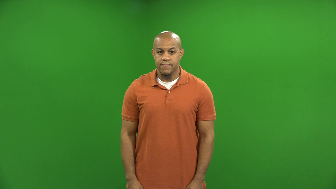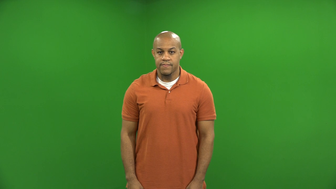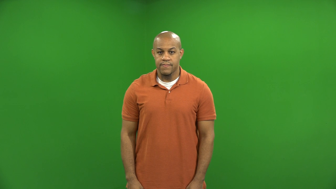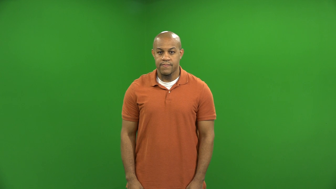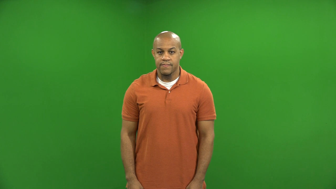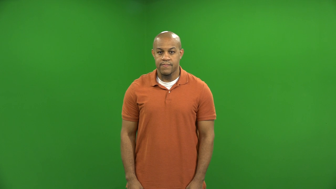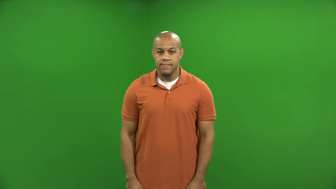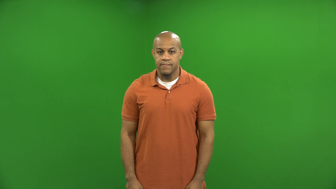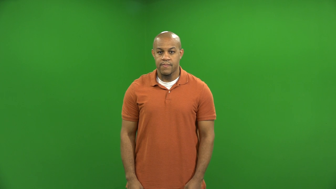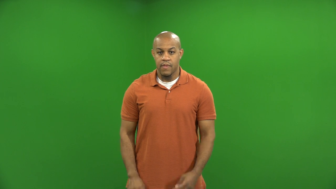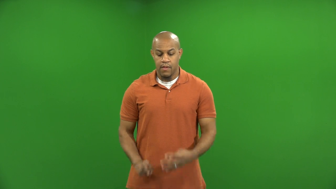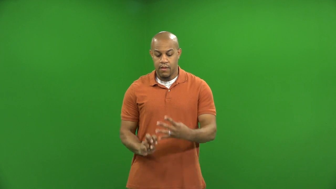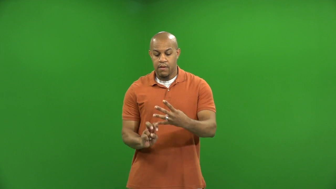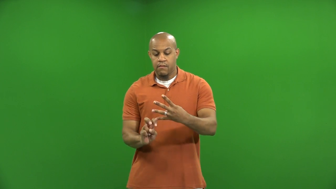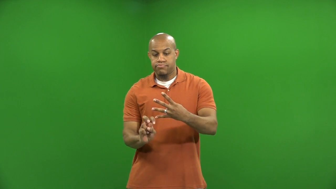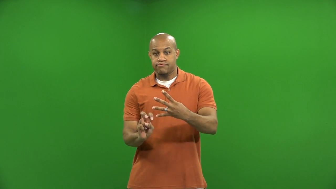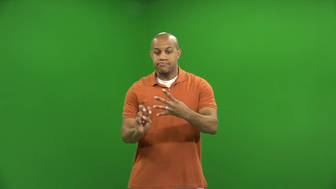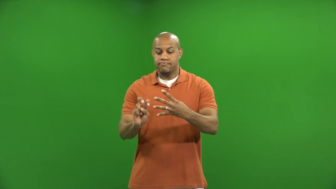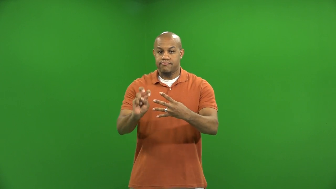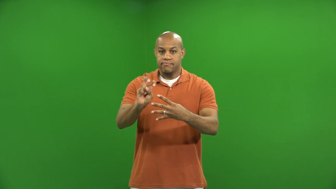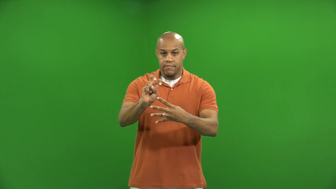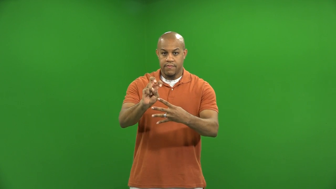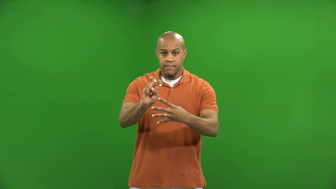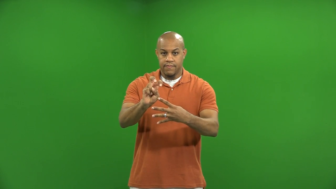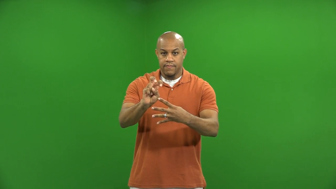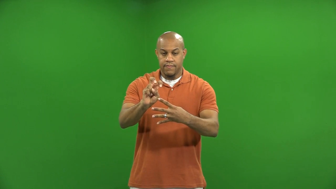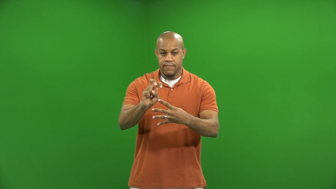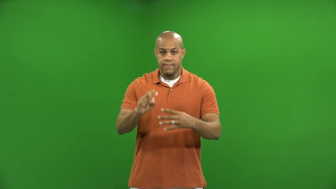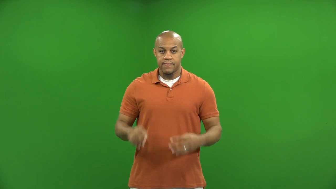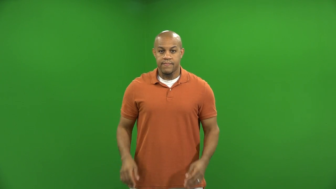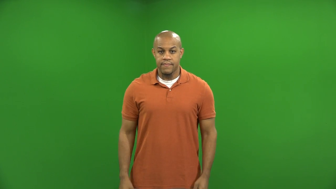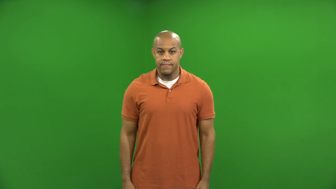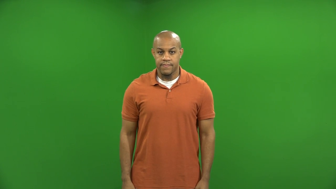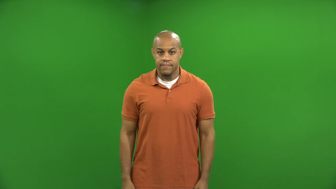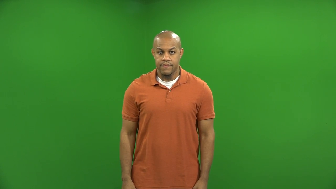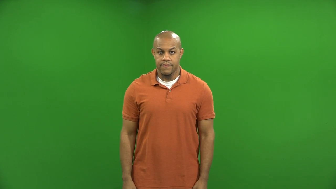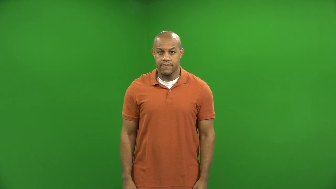Move up in rank